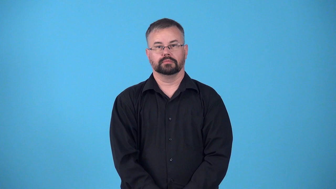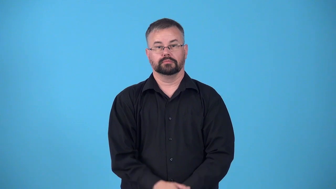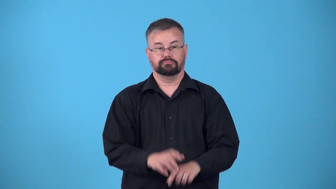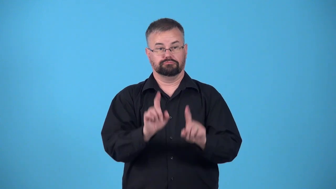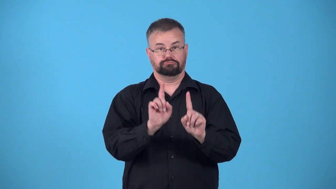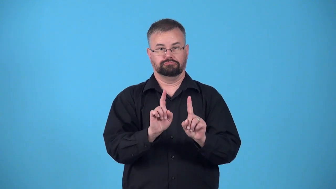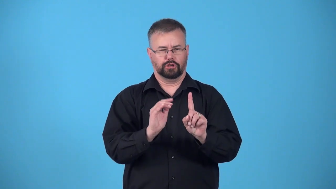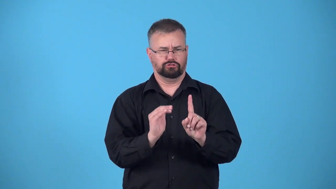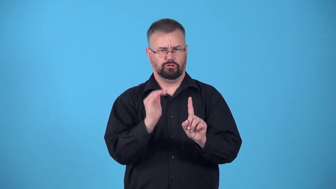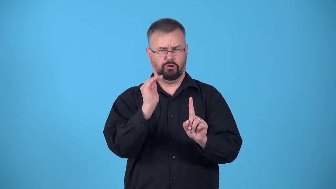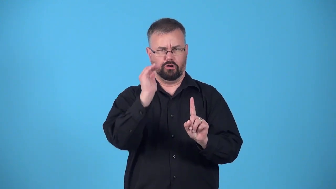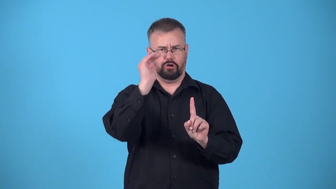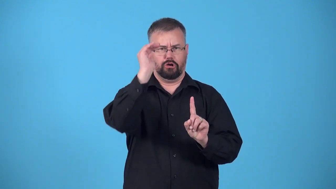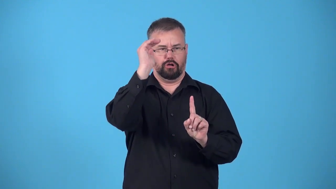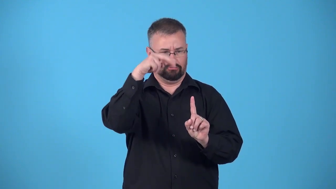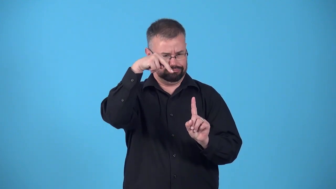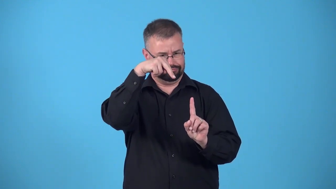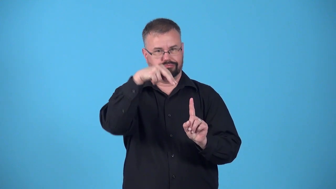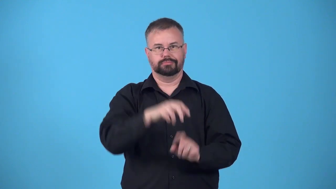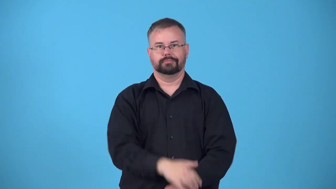tower over